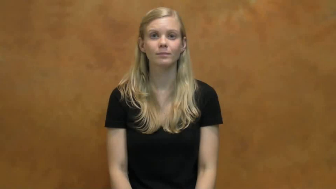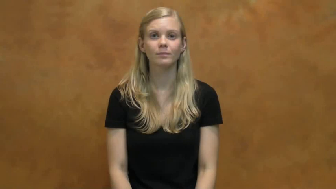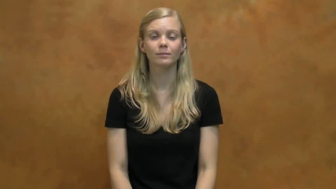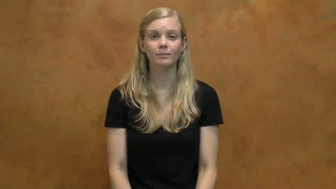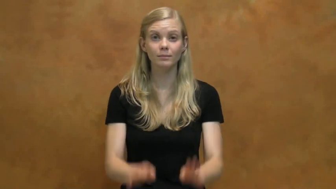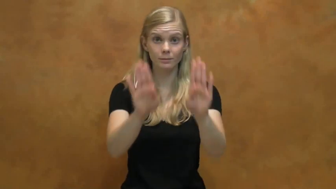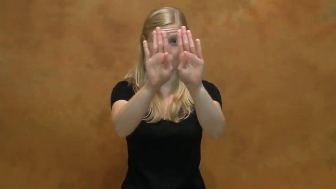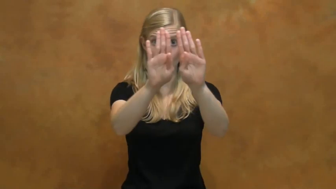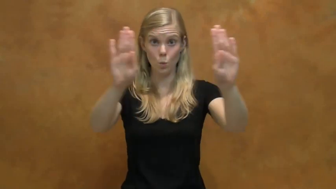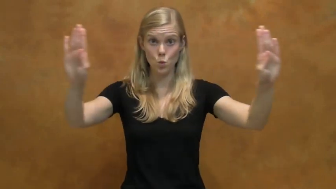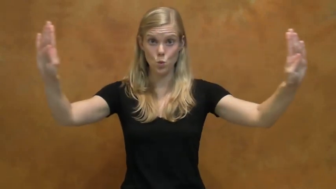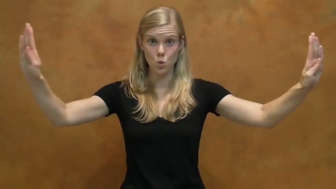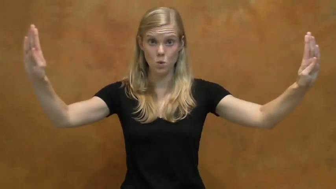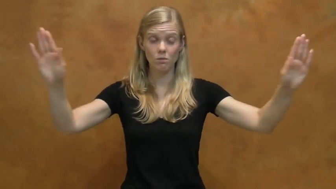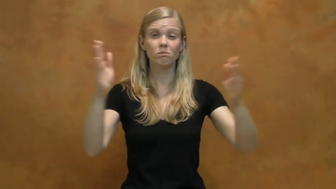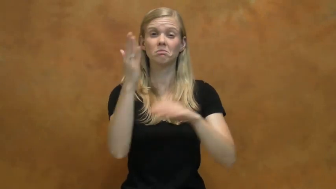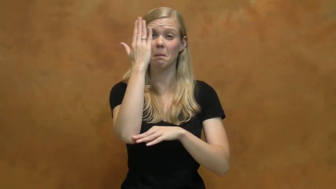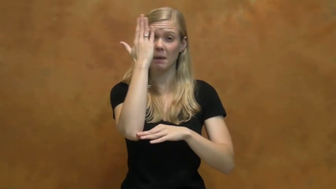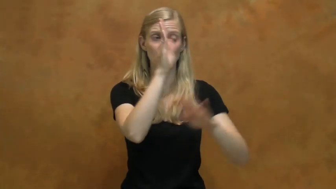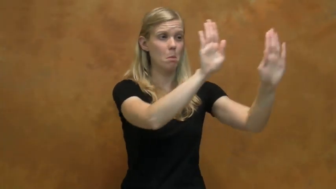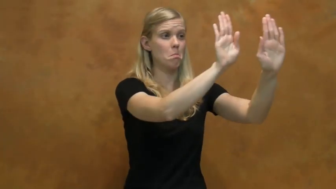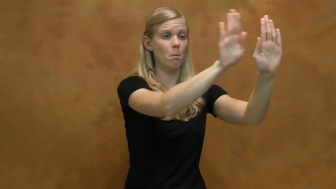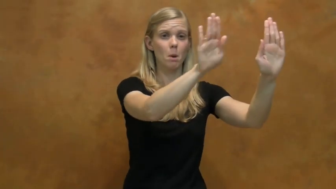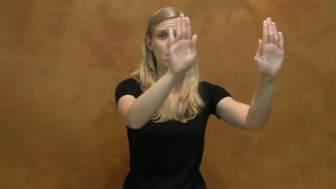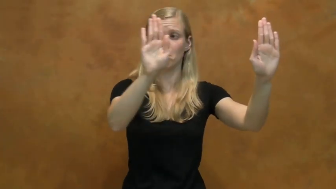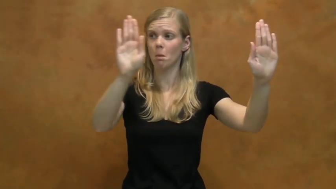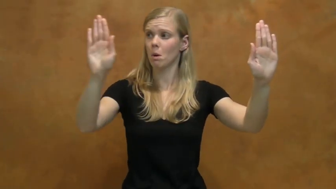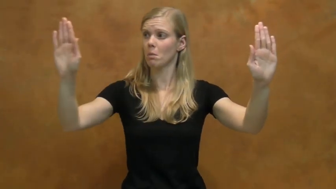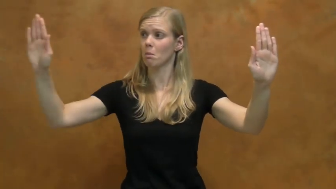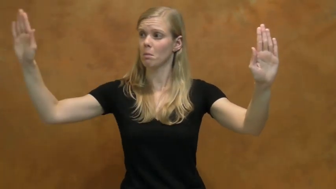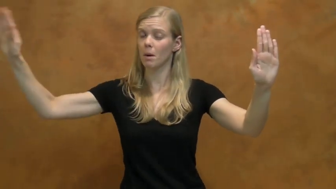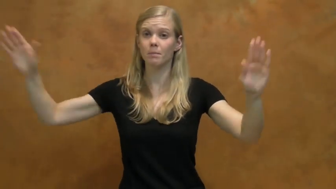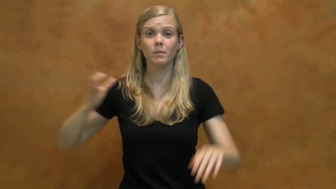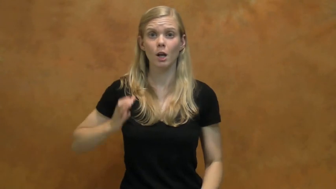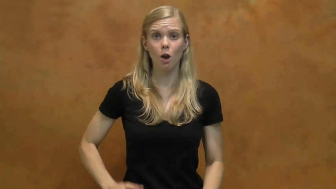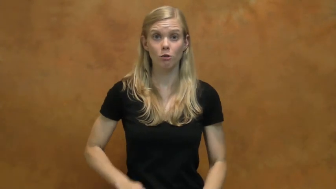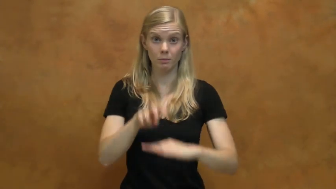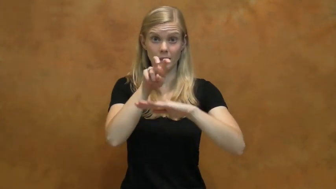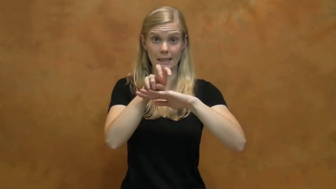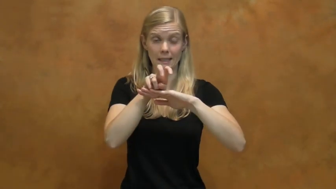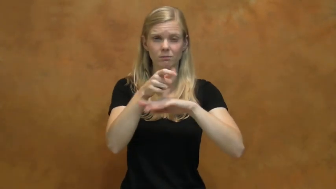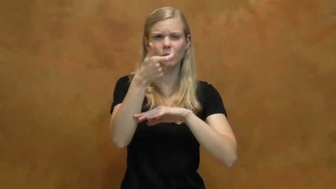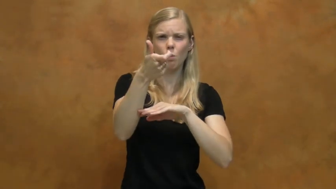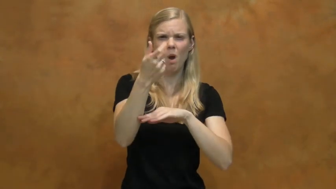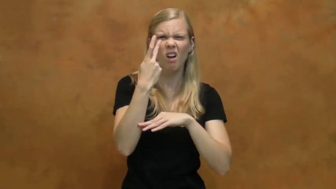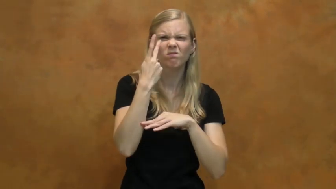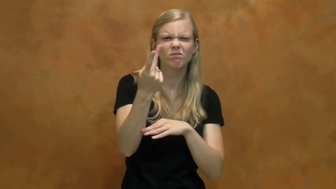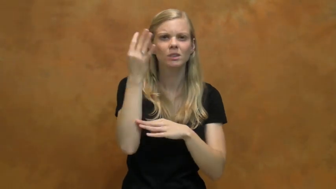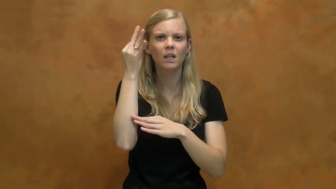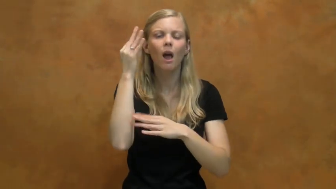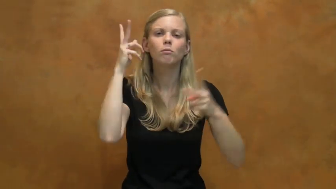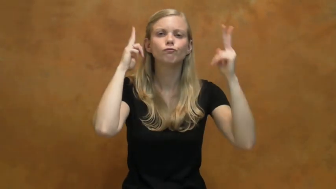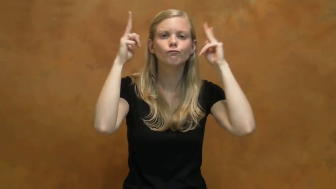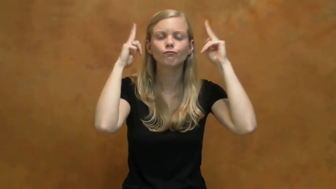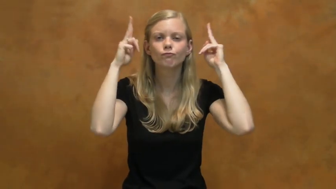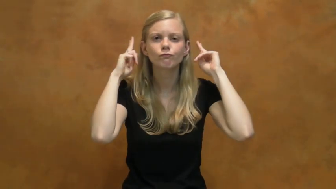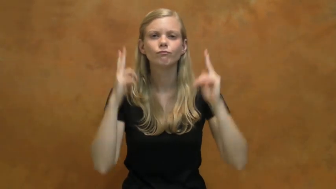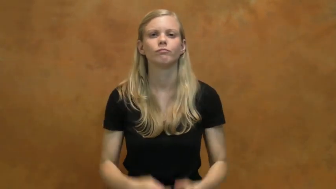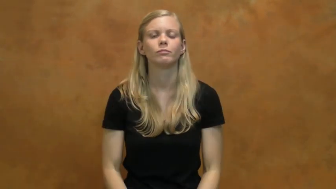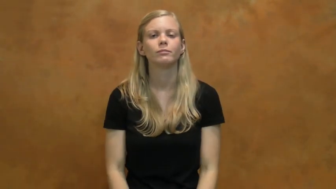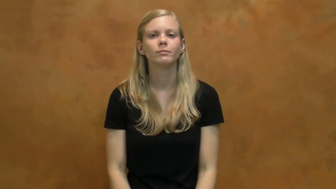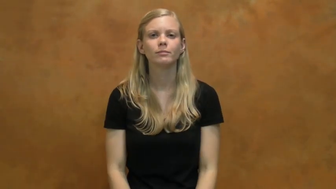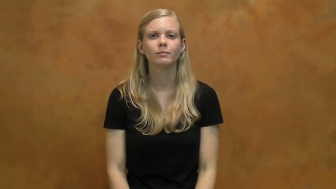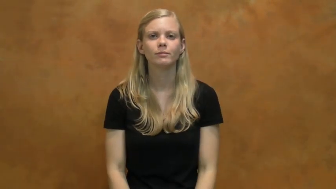hairdressing wall